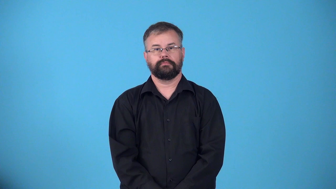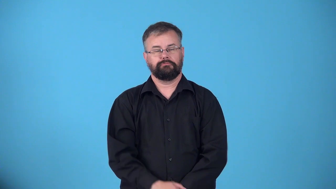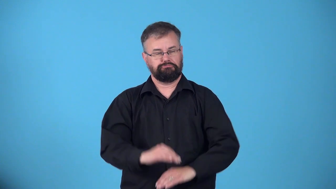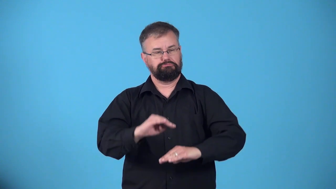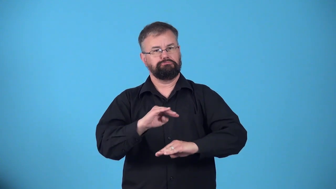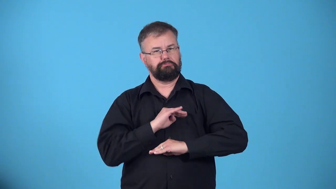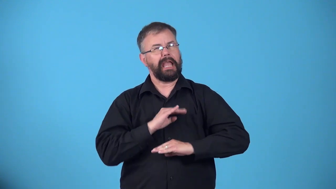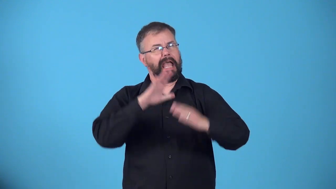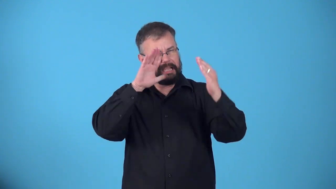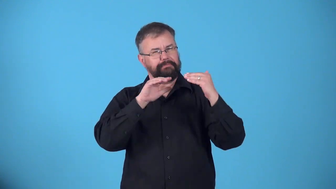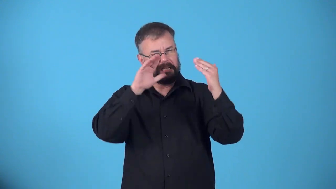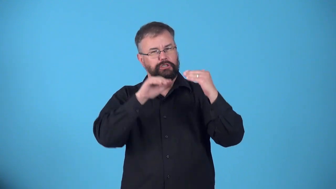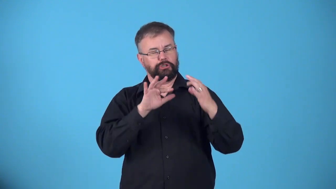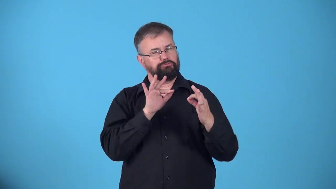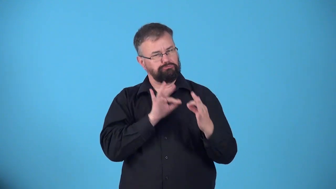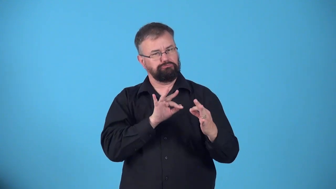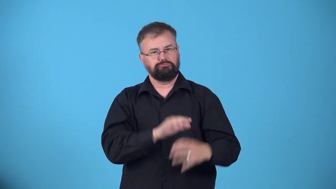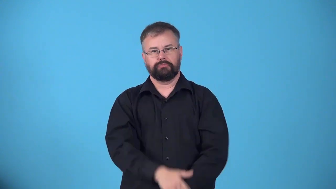live up to expectations